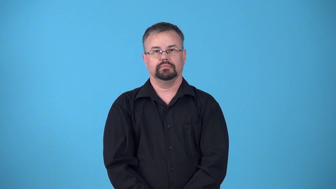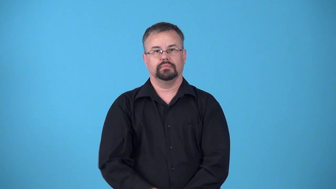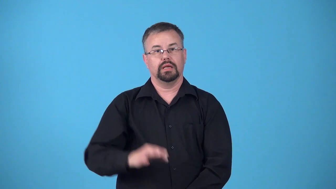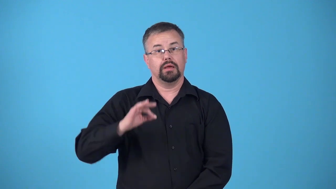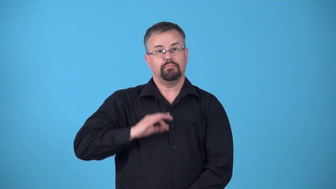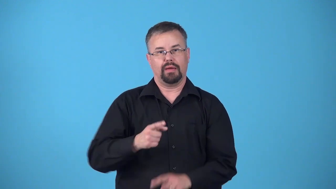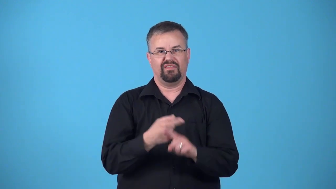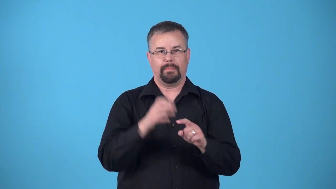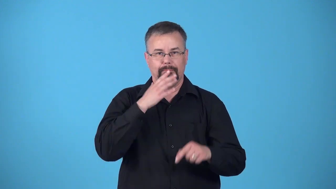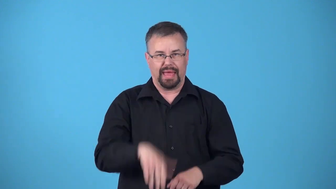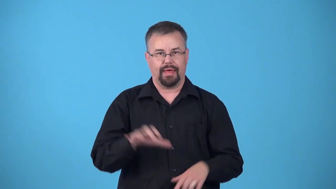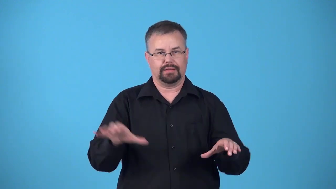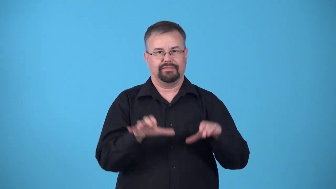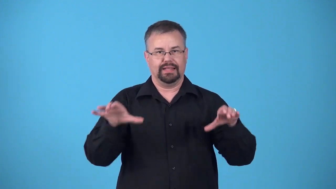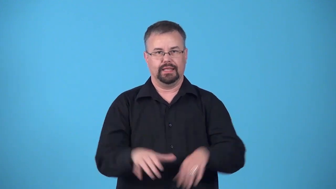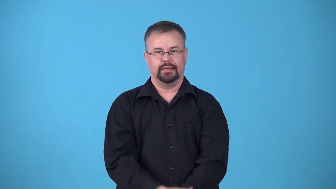ill gotten gains